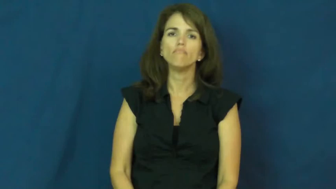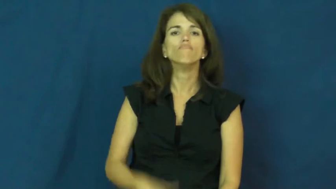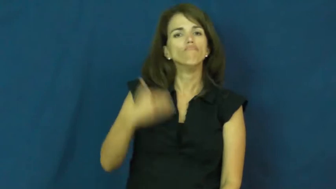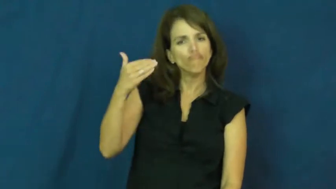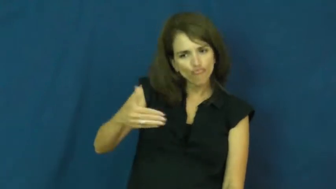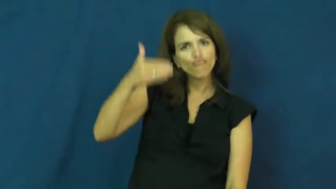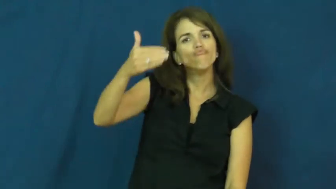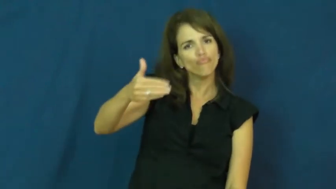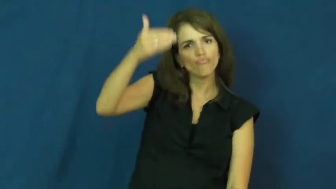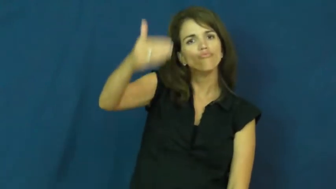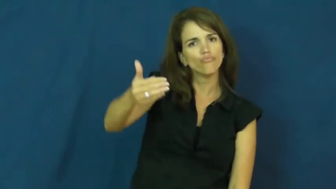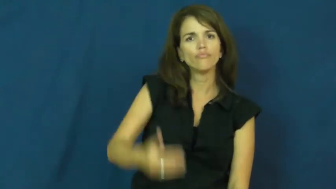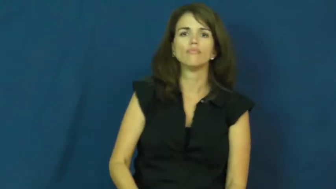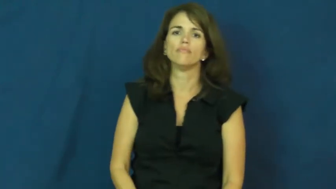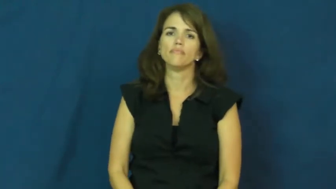few and far between